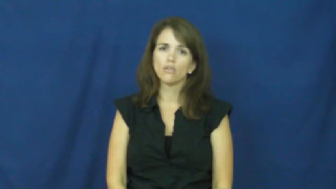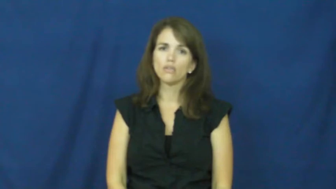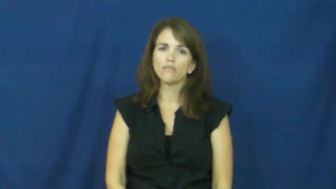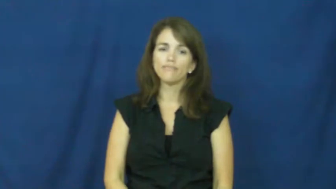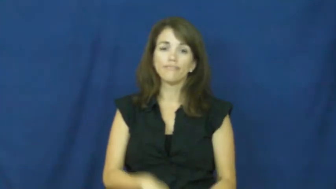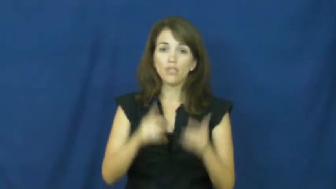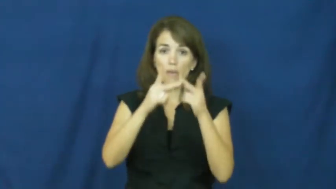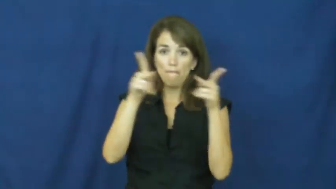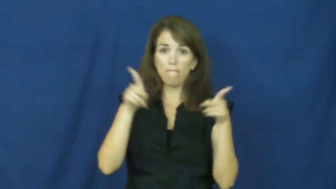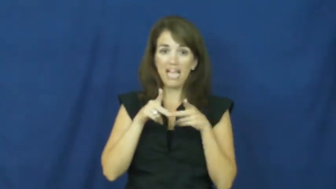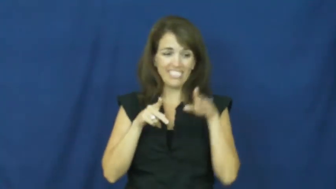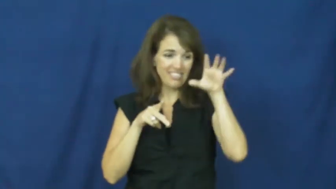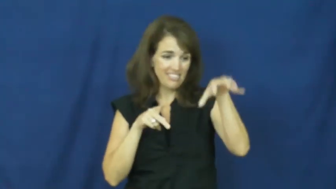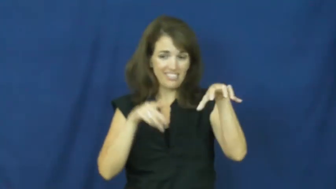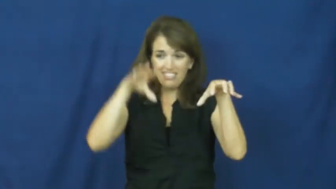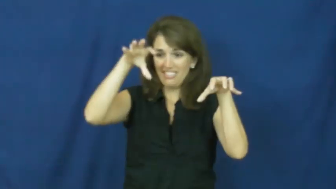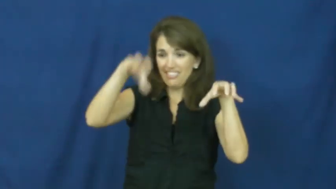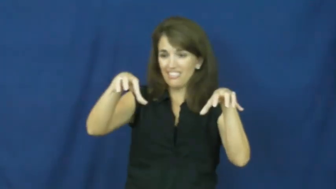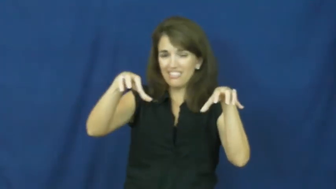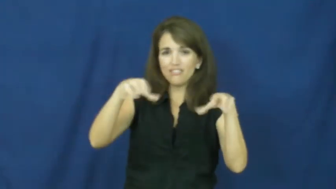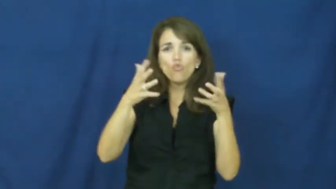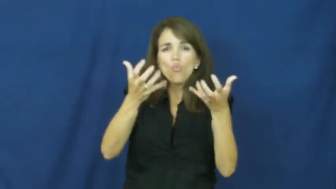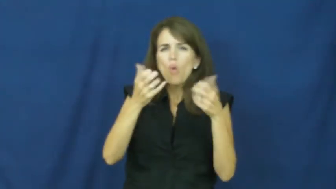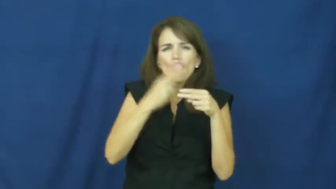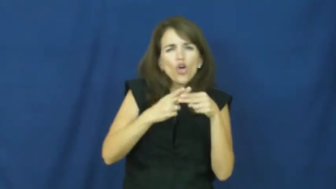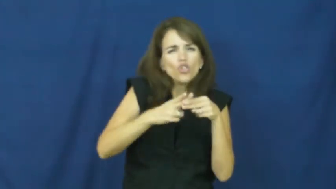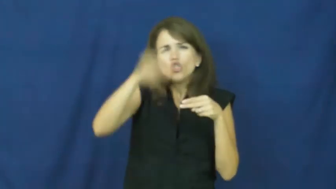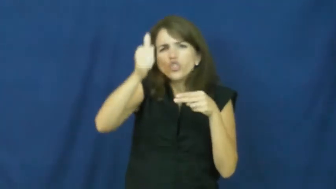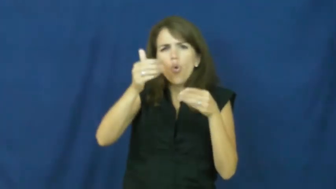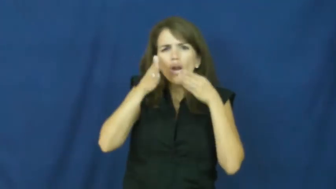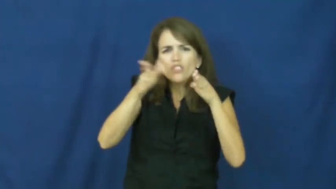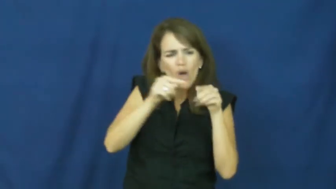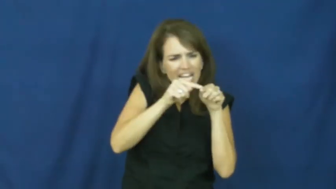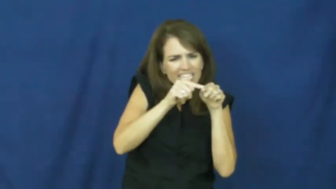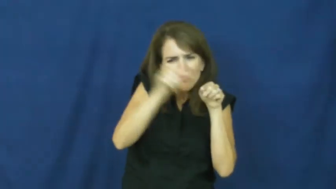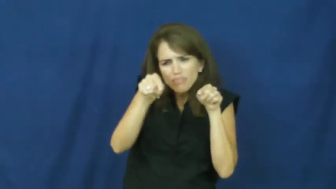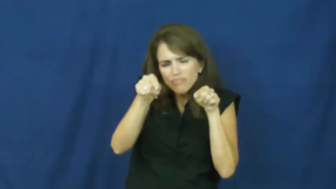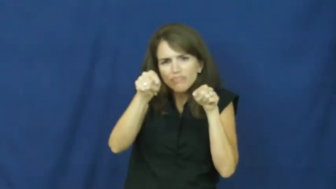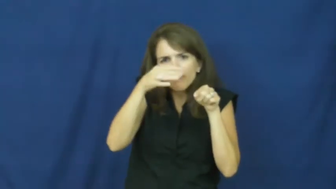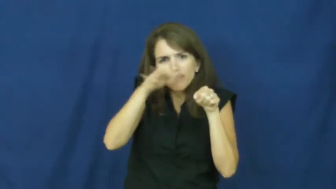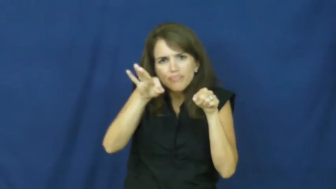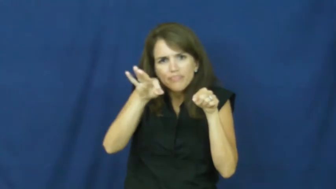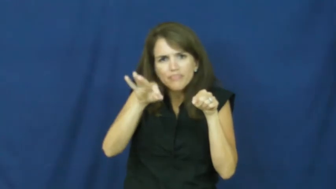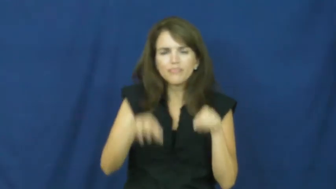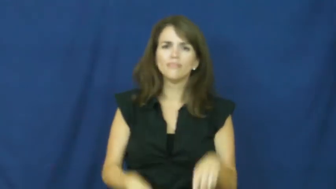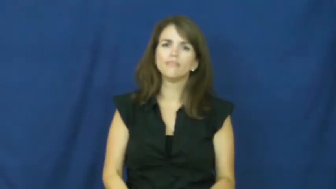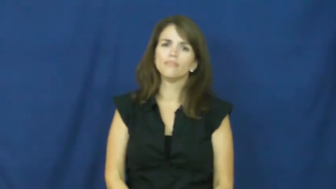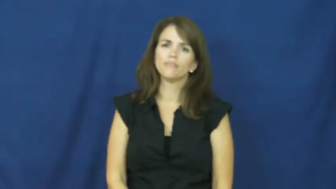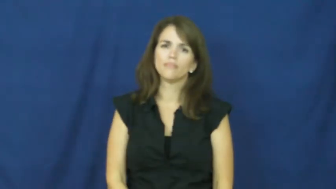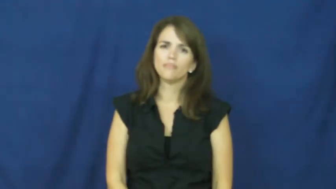"as the crow flies"